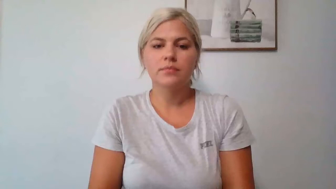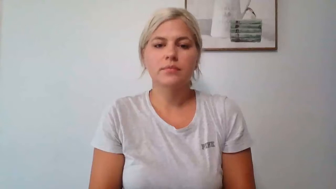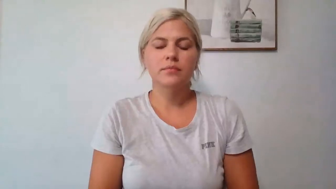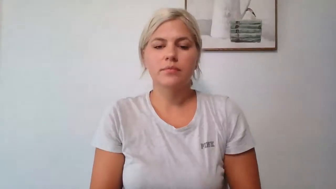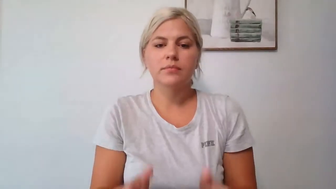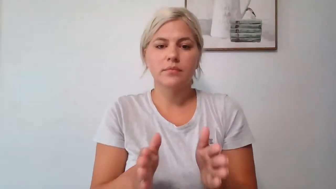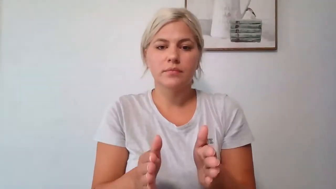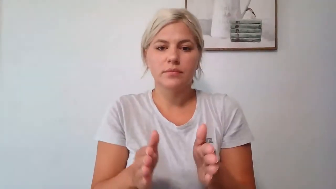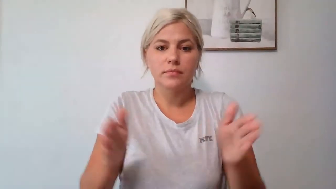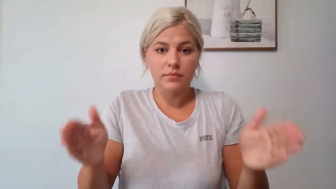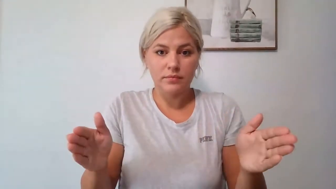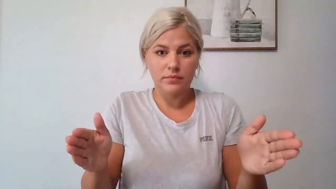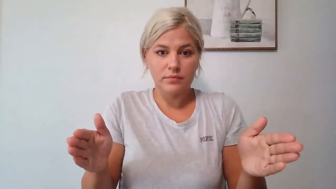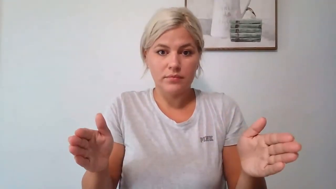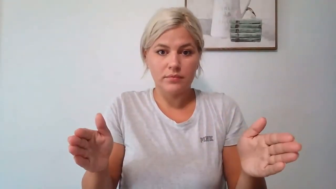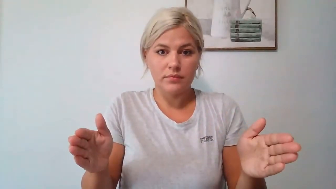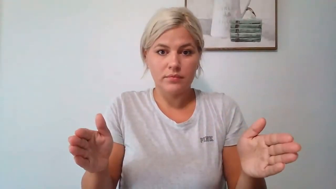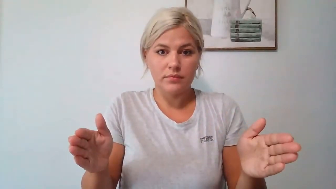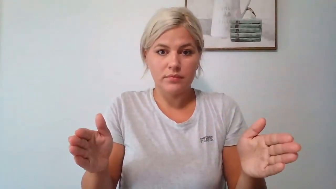BIG / LARGE